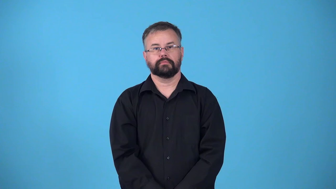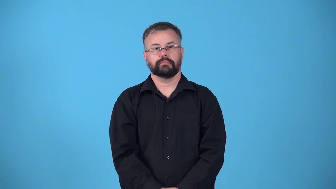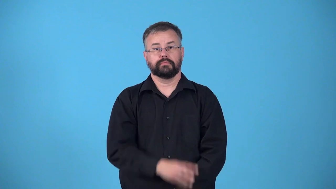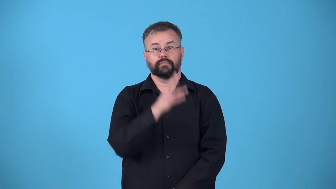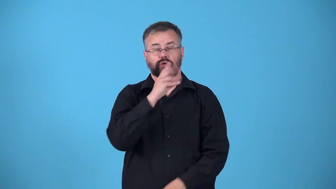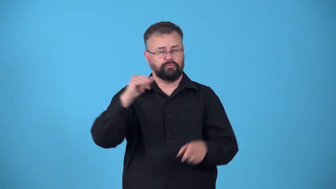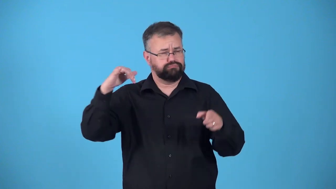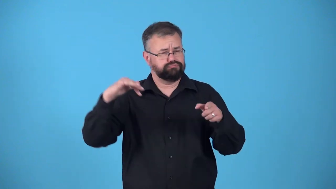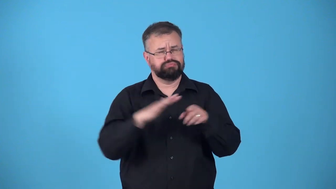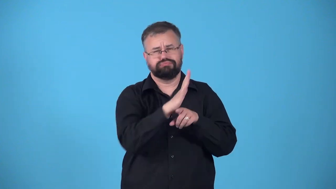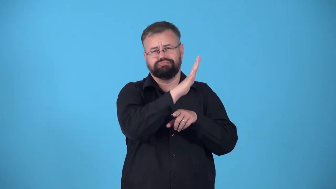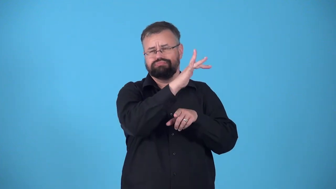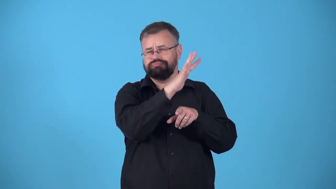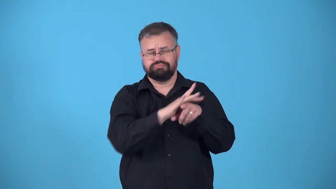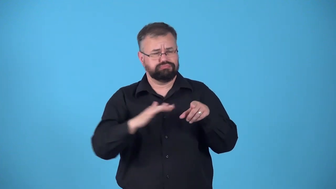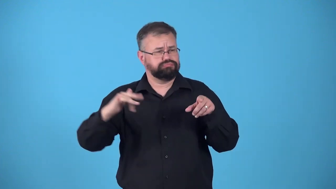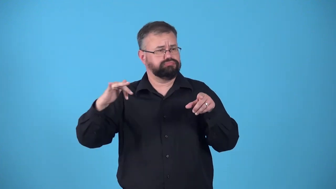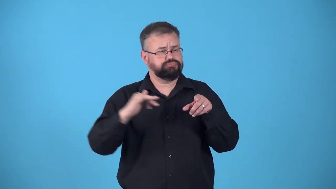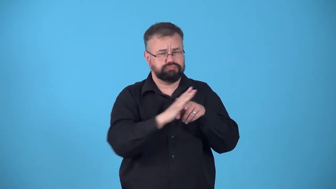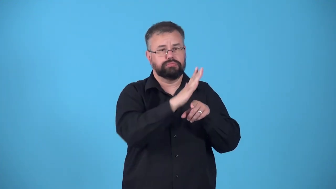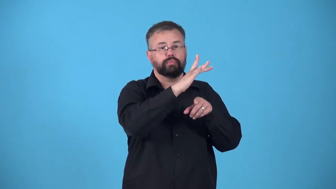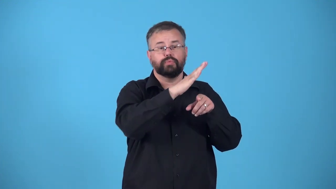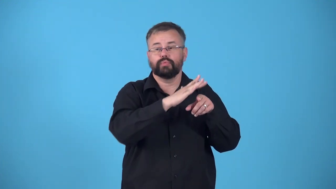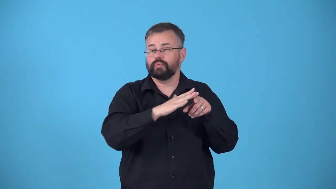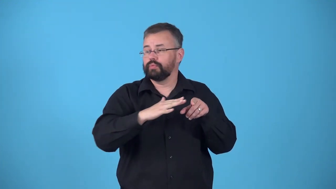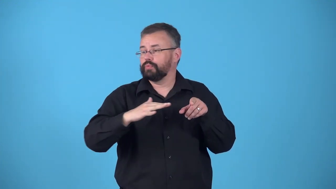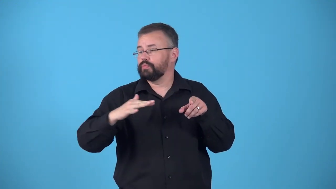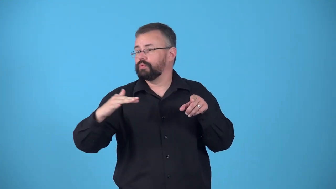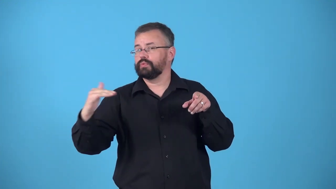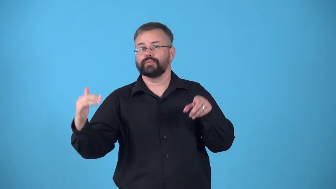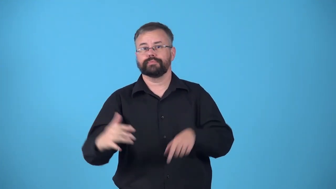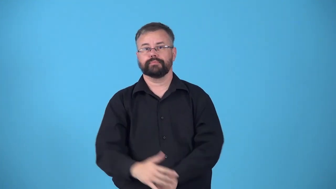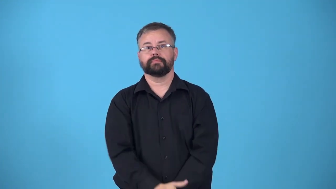go out-tide